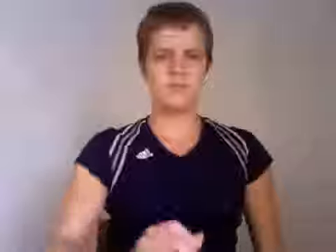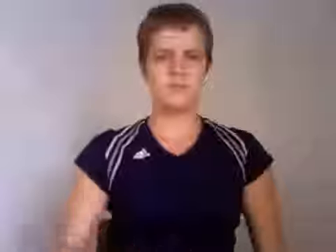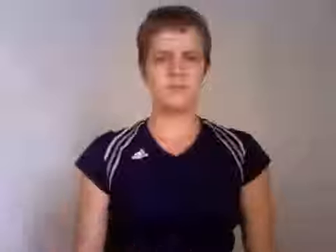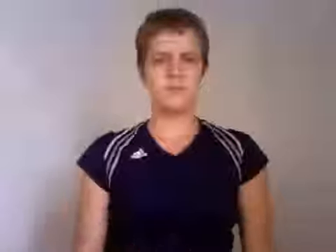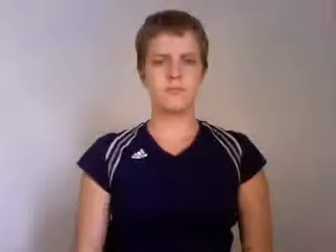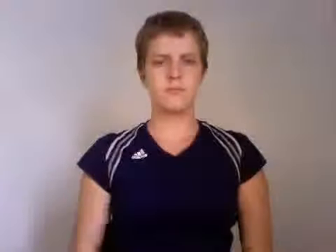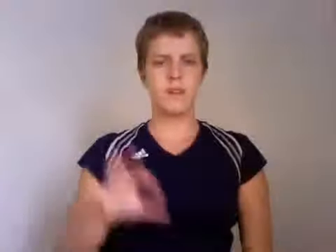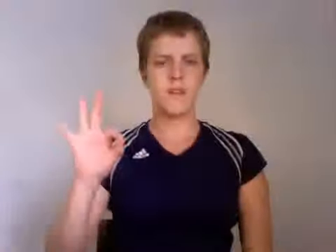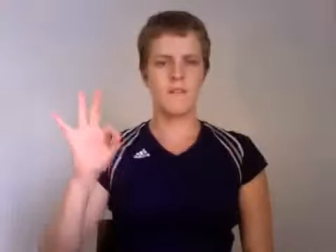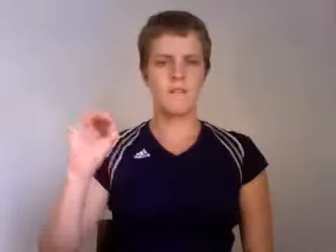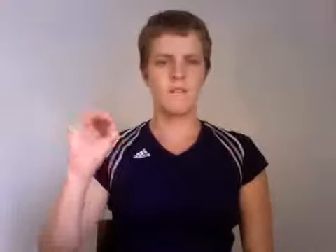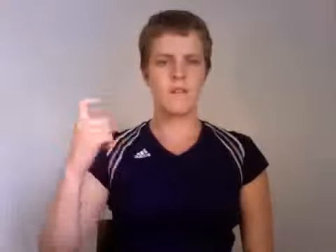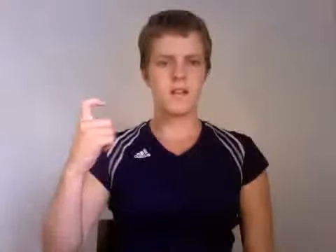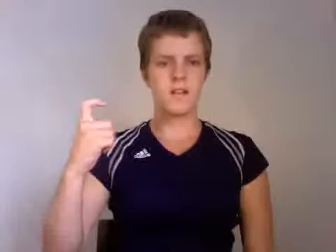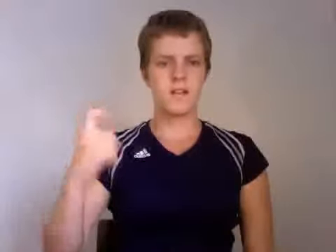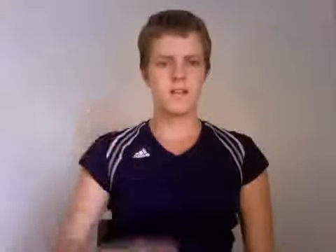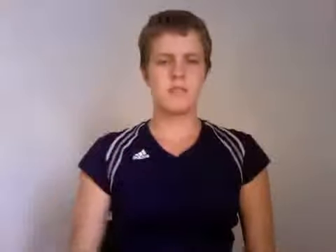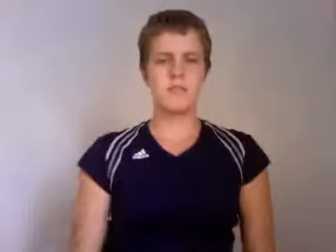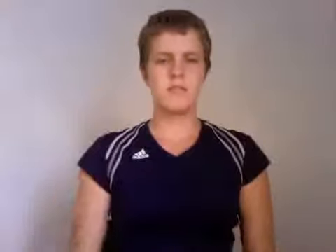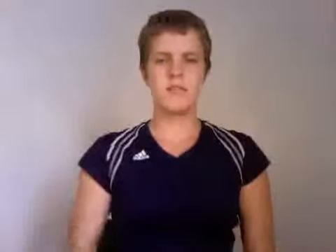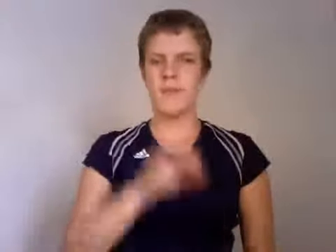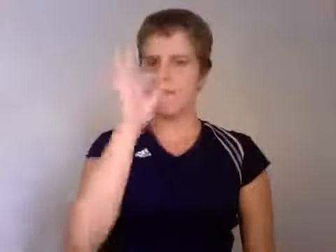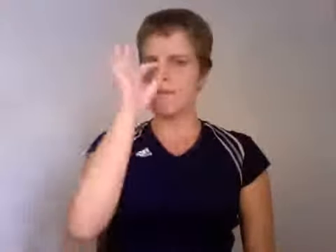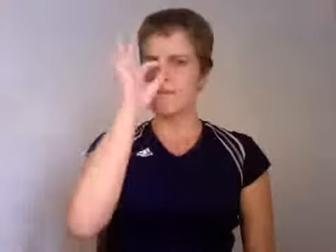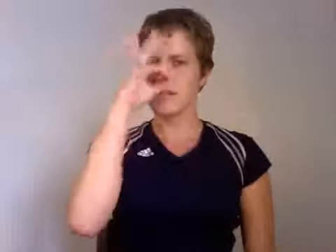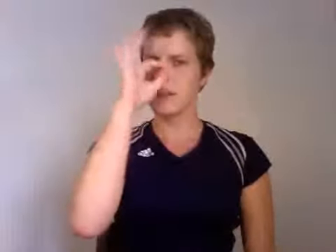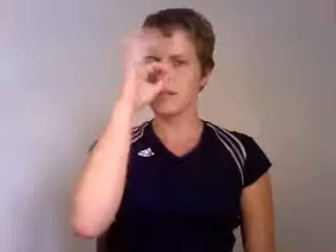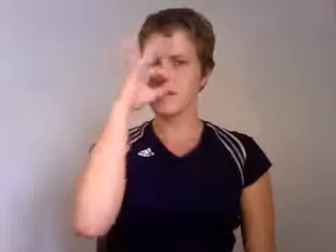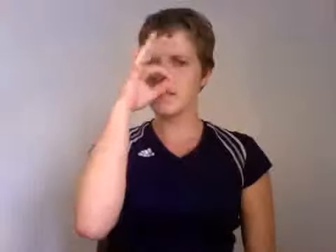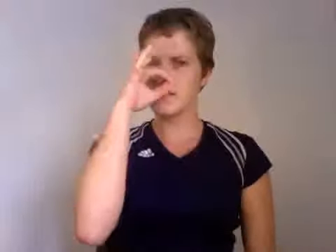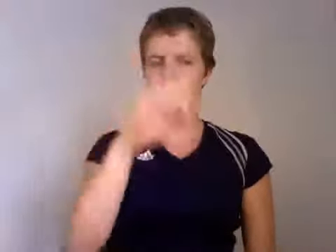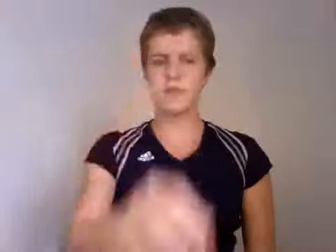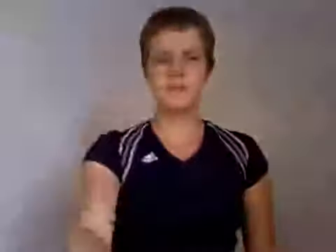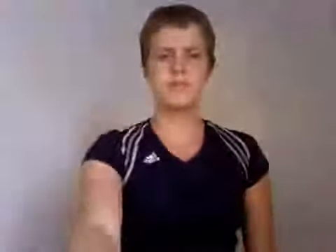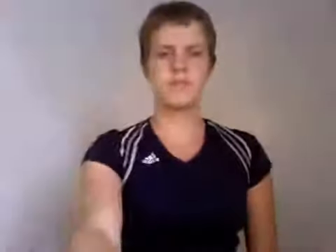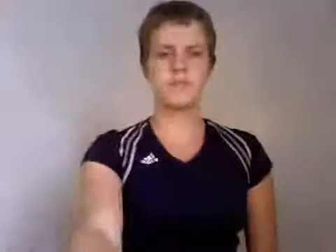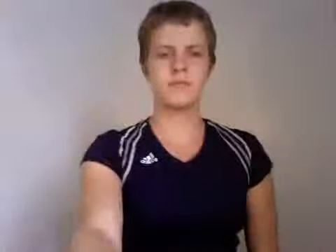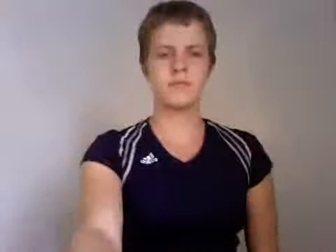Fox